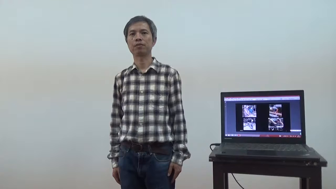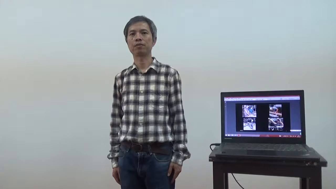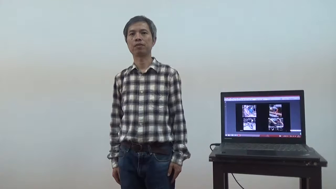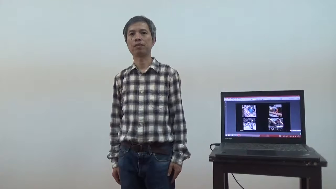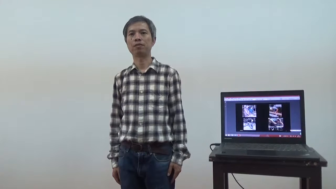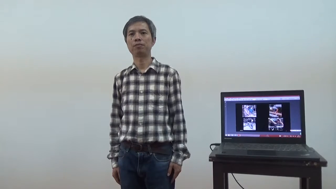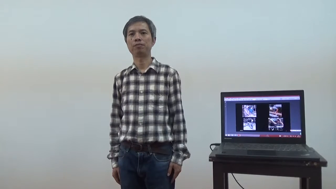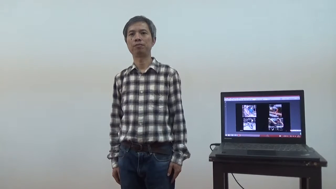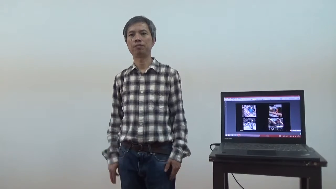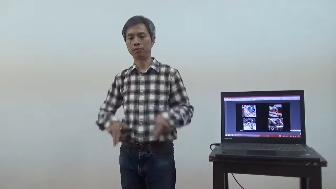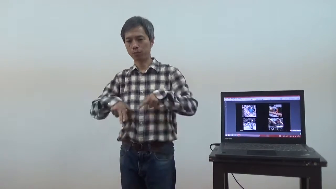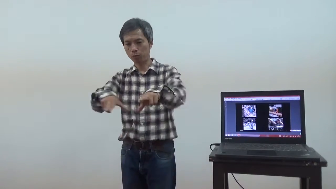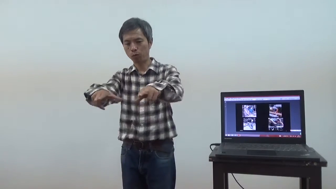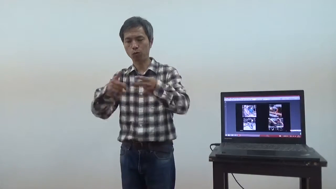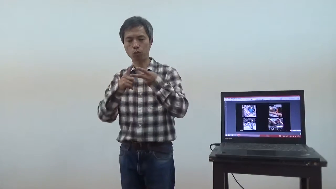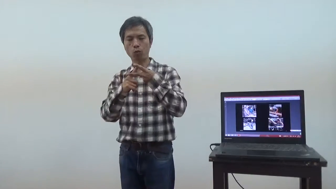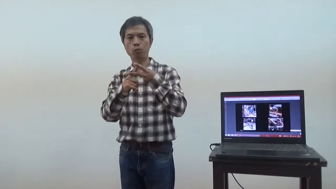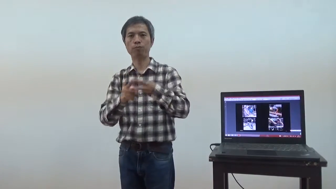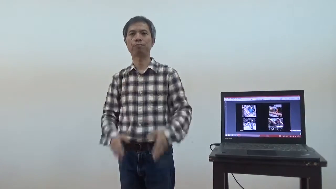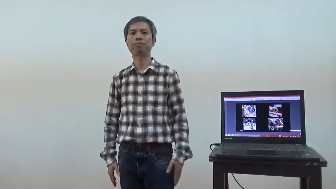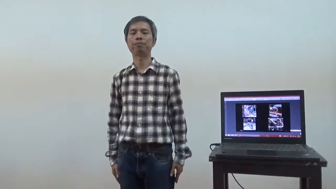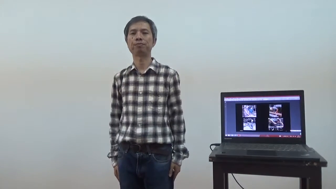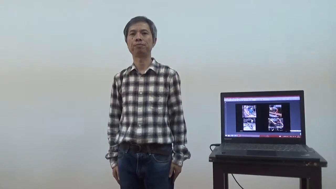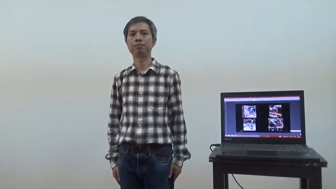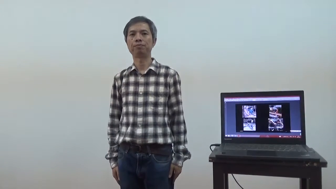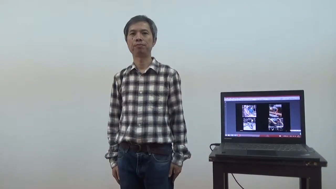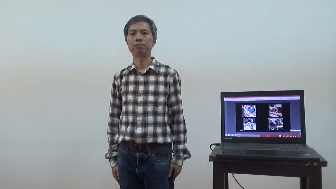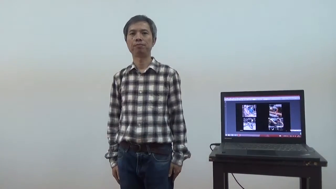carpenter